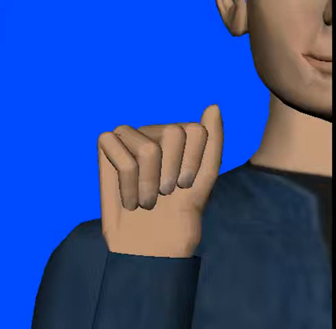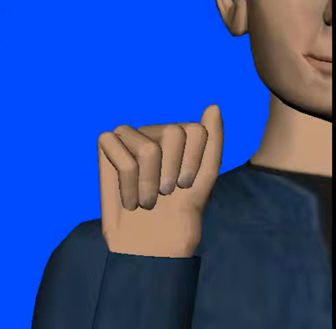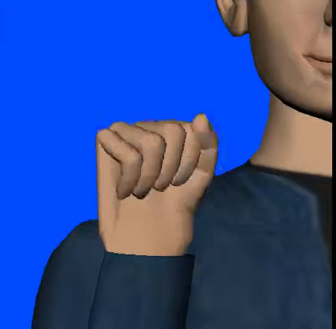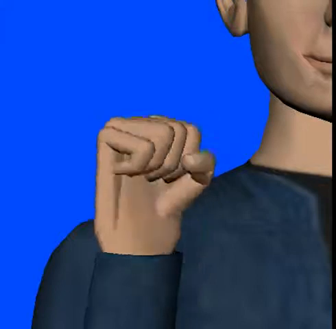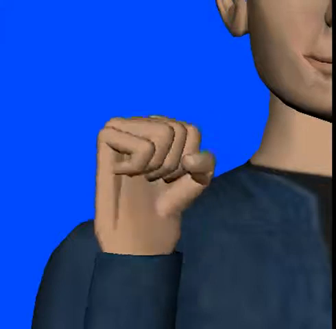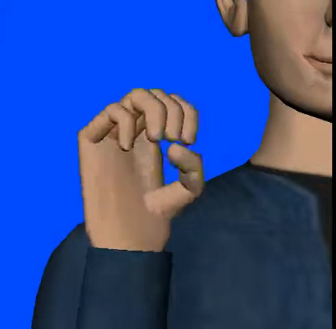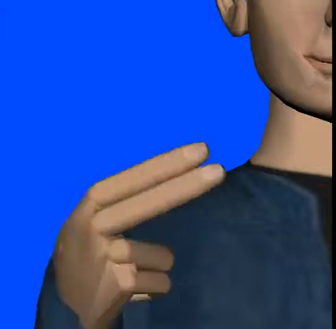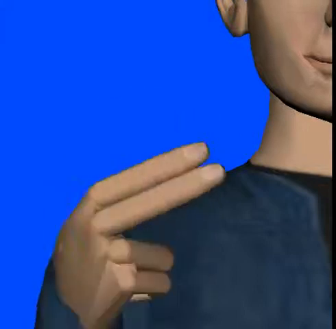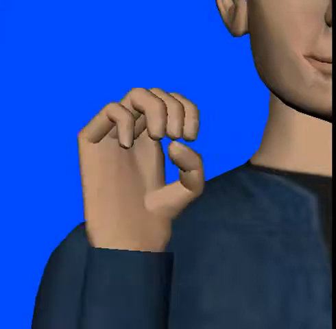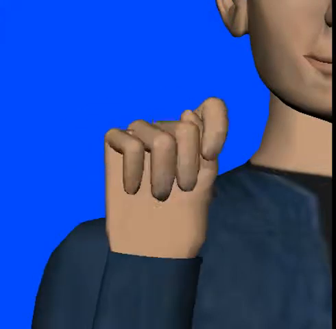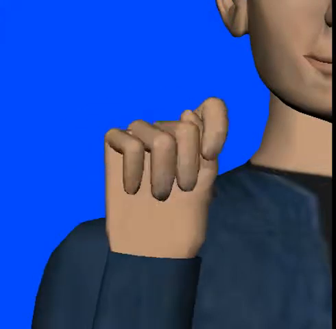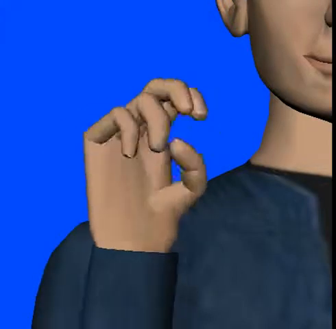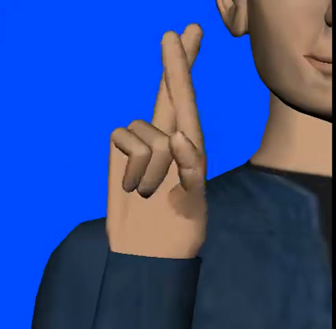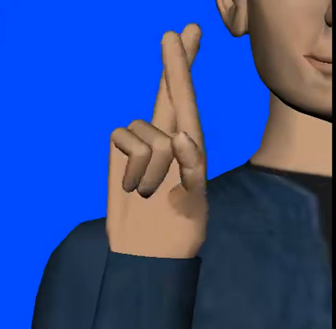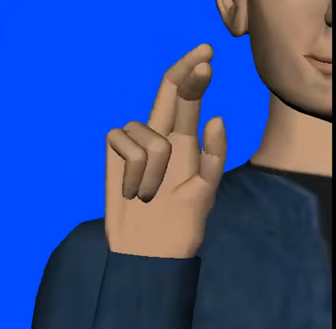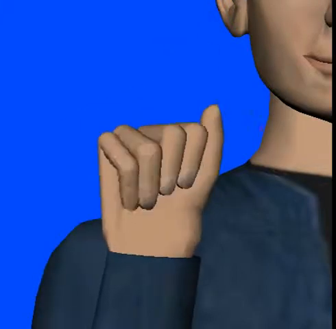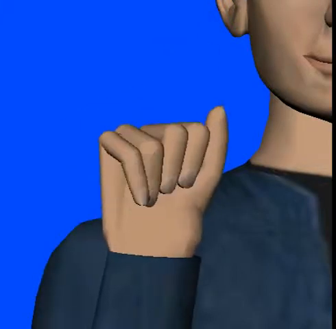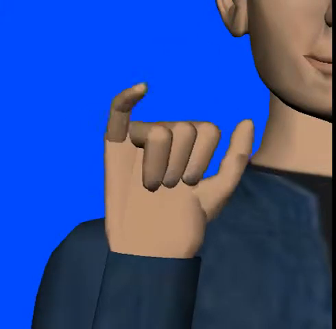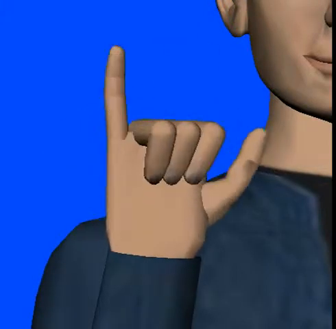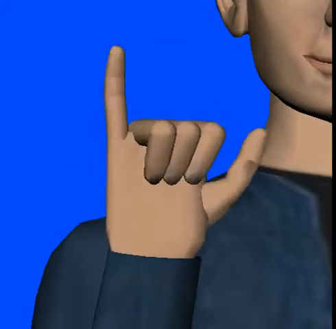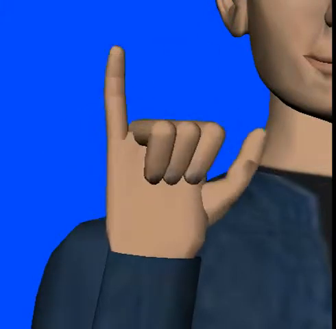ashtray